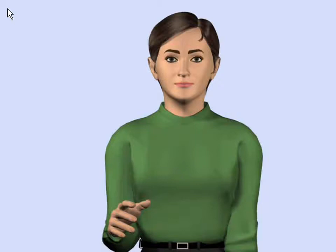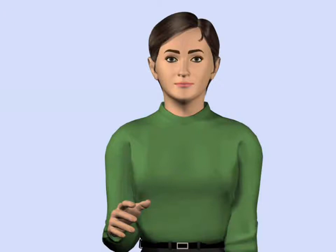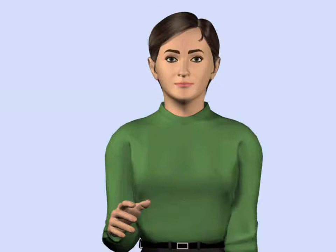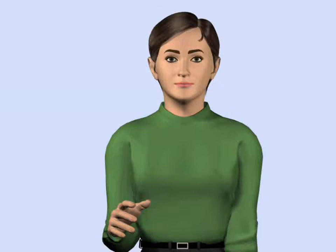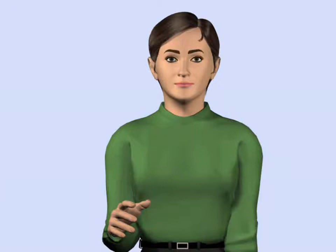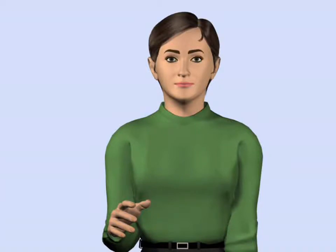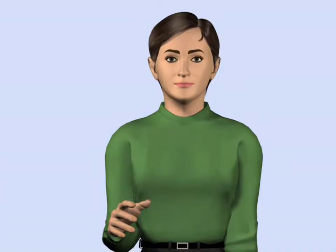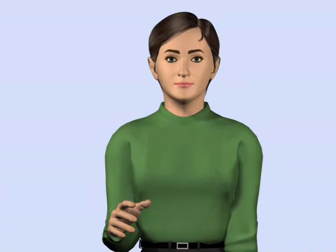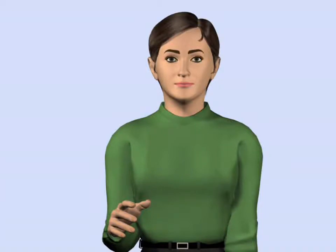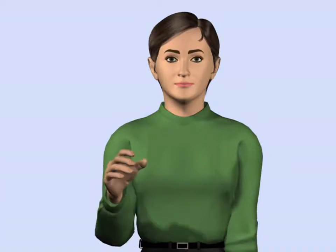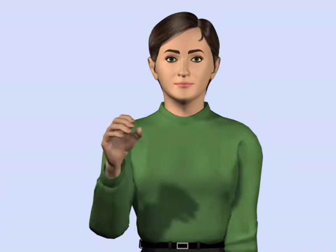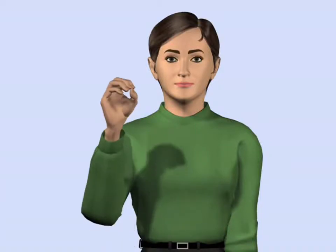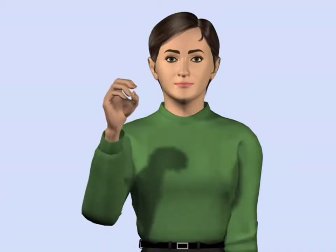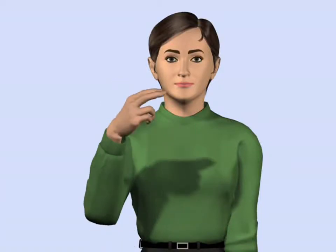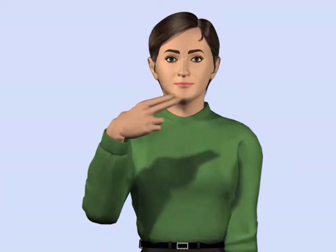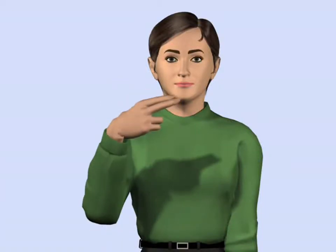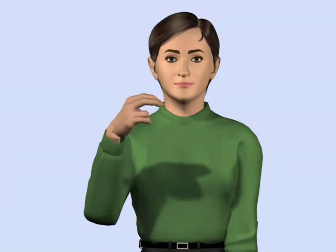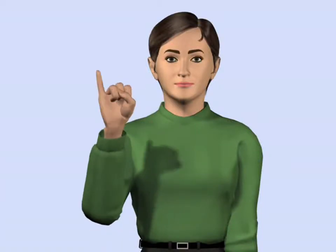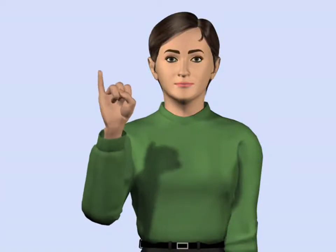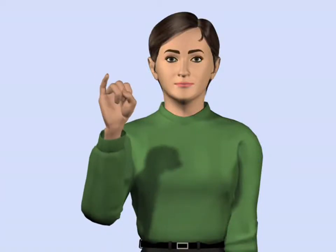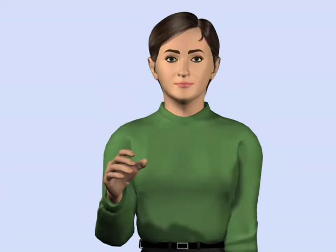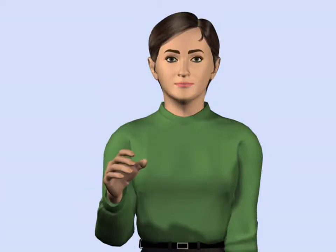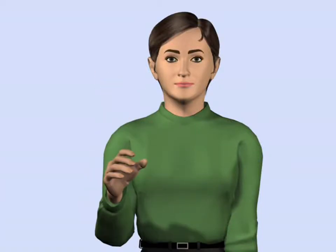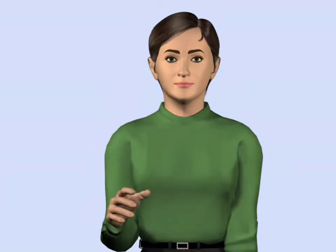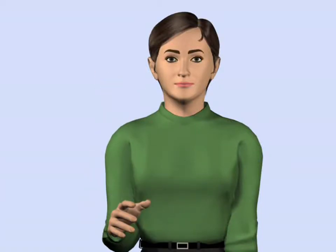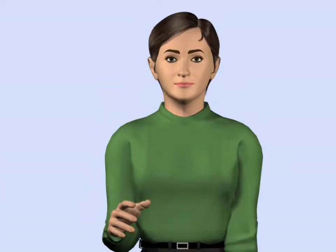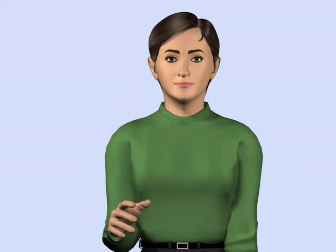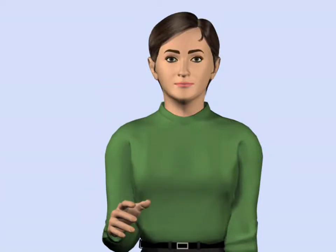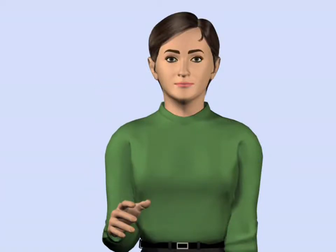Ohio